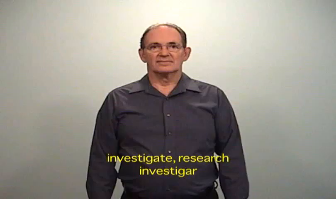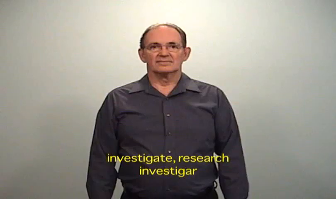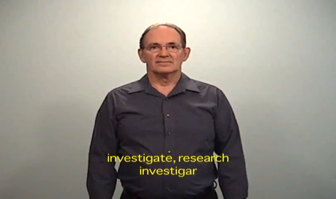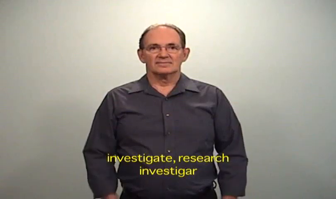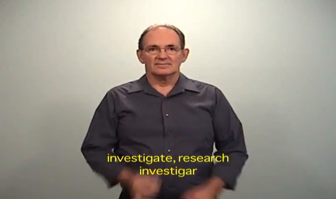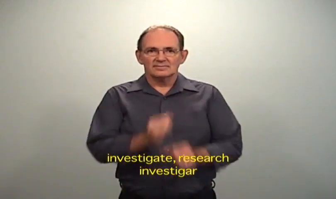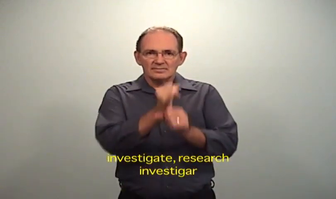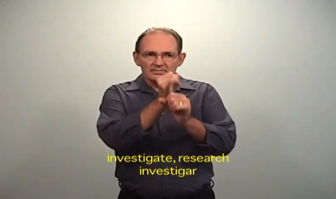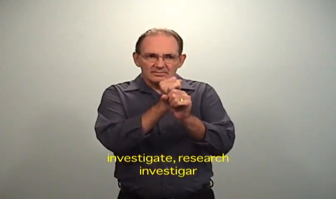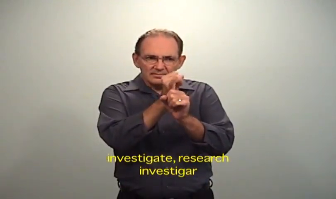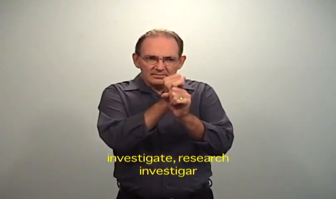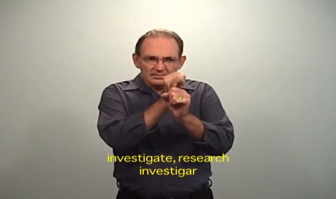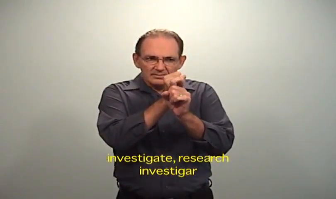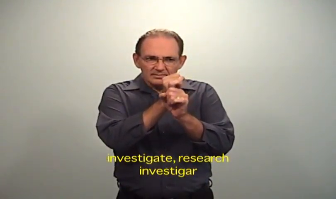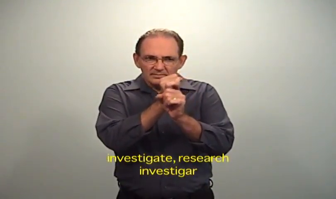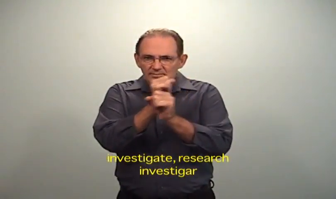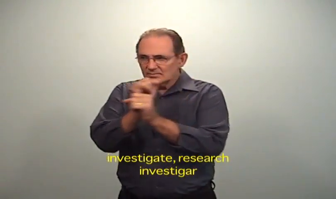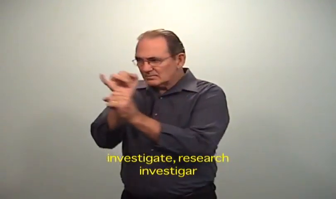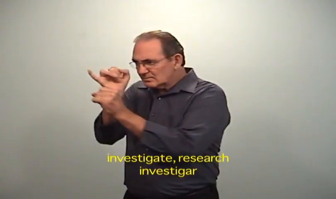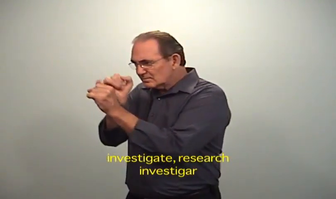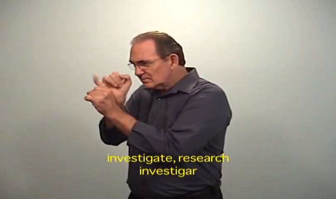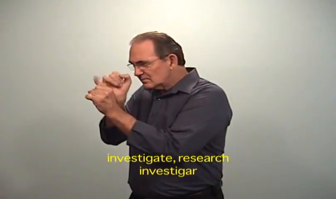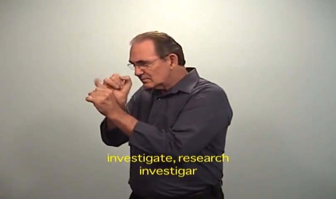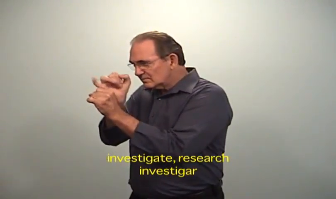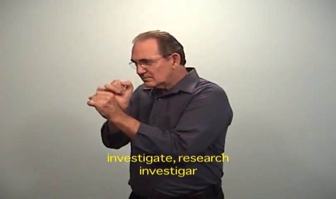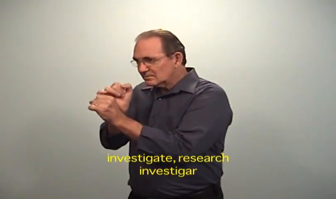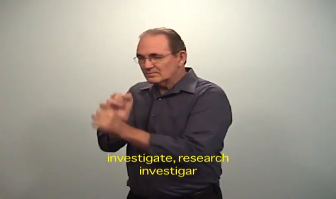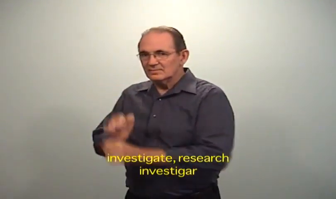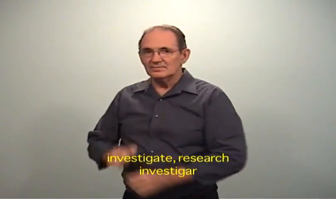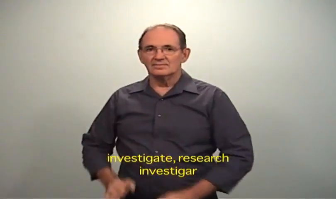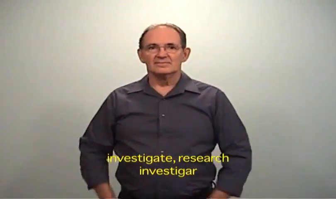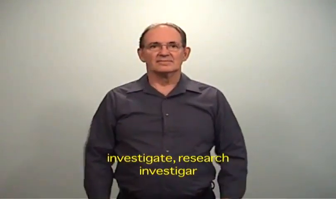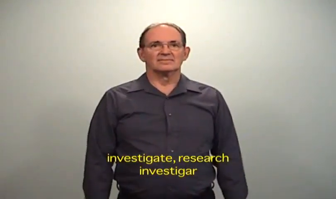Investigate, research